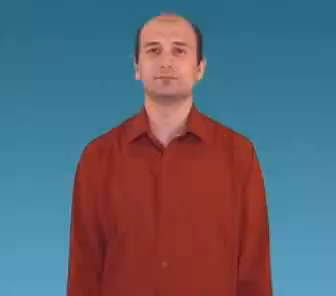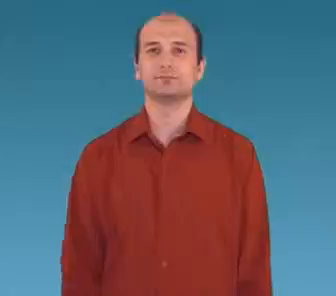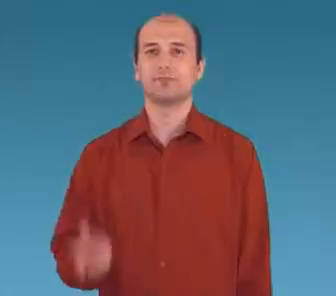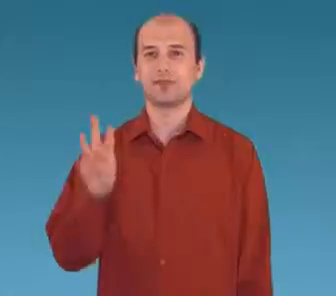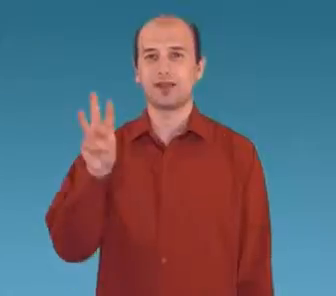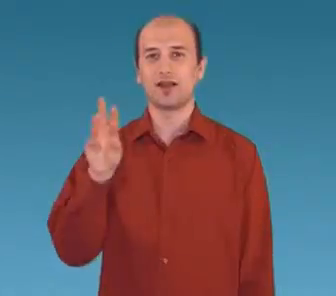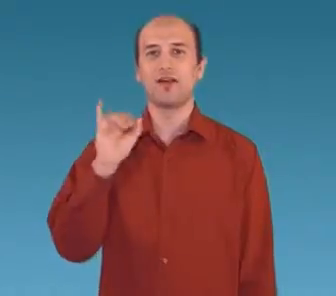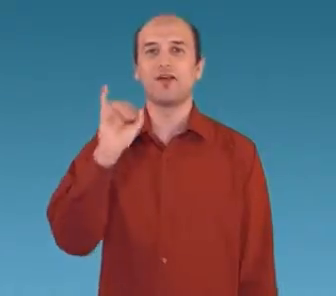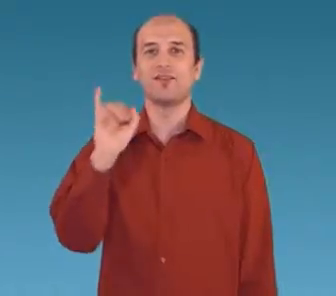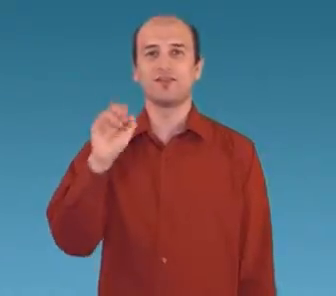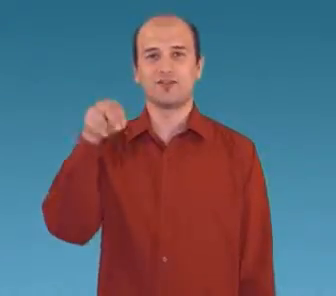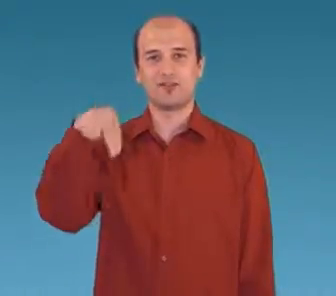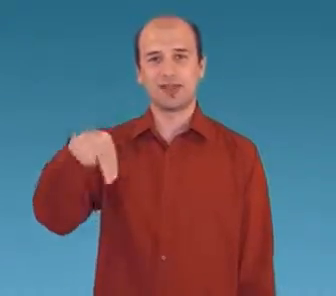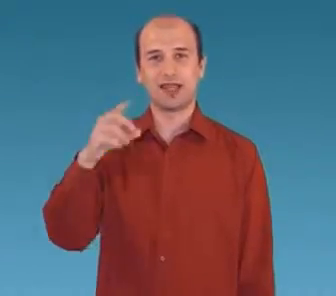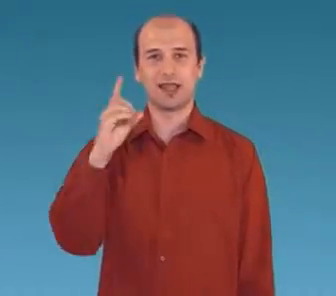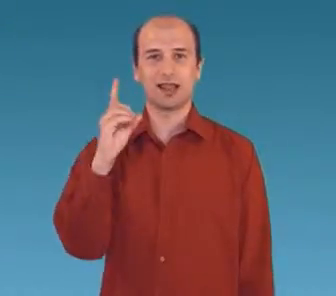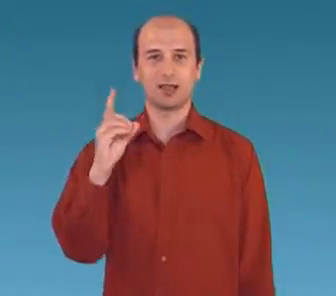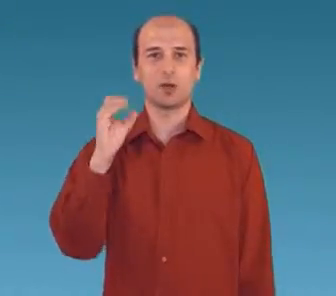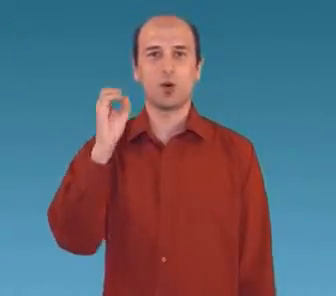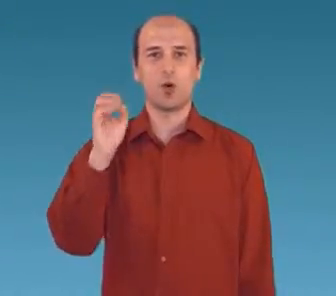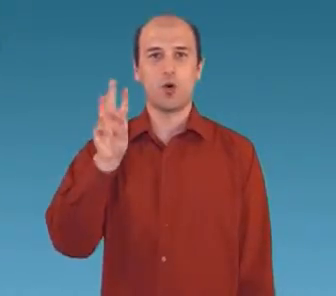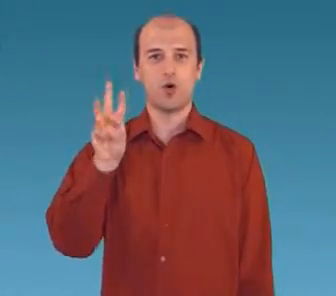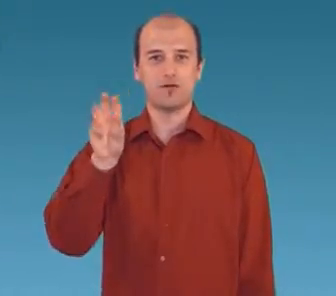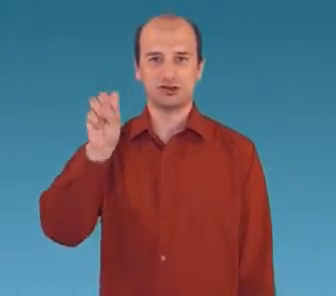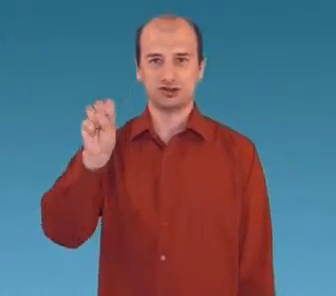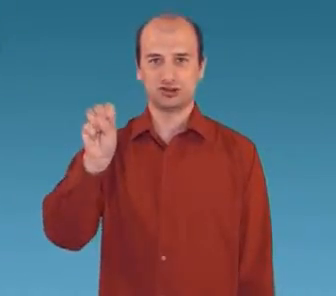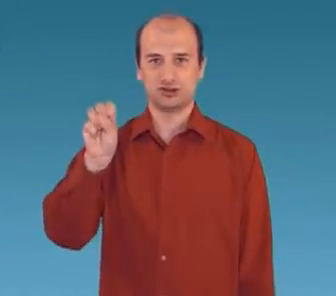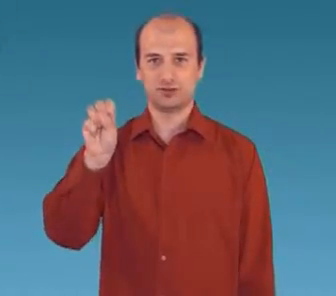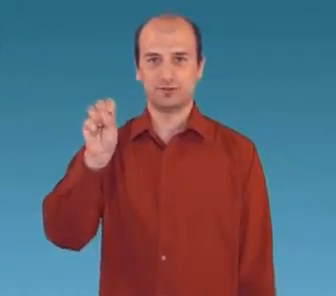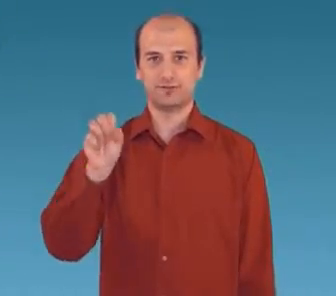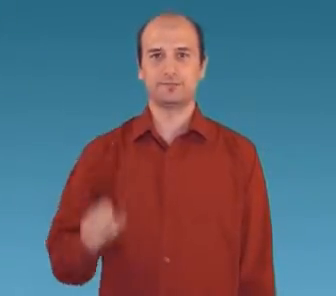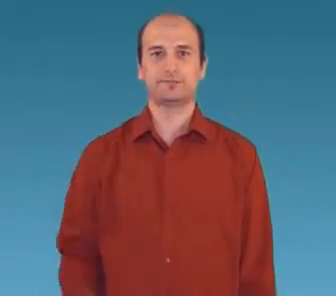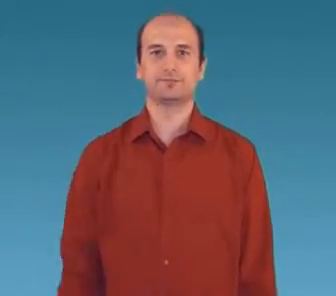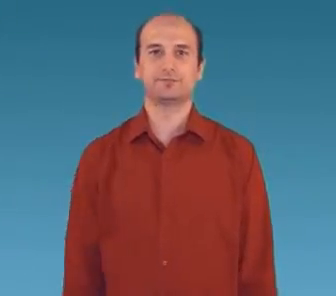Windows